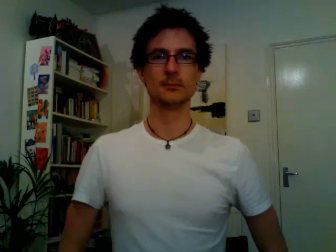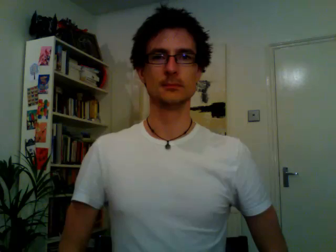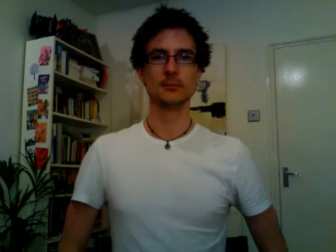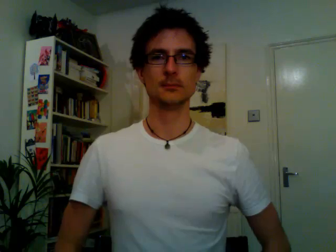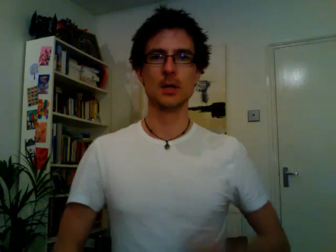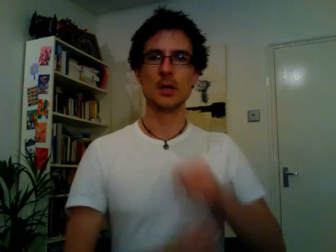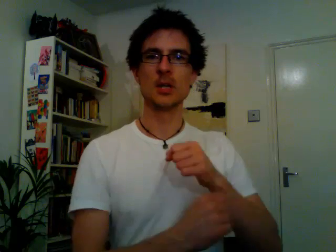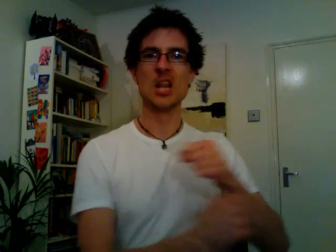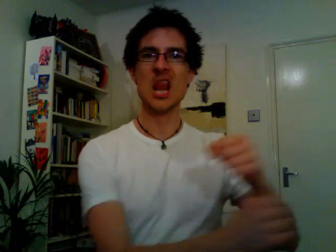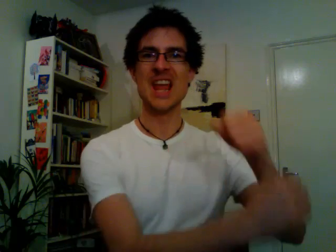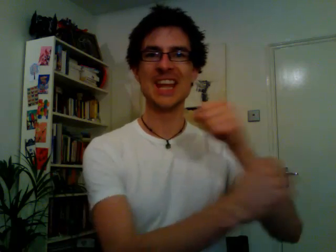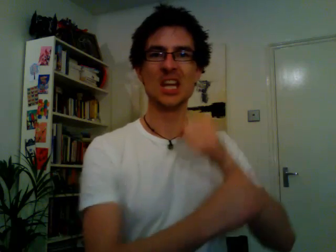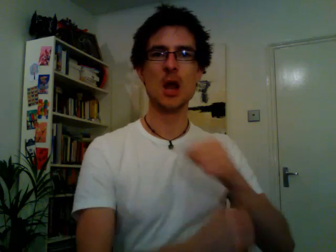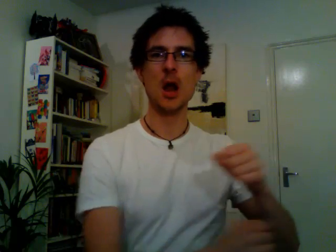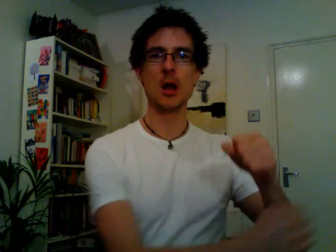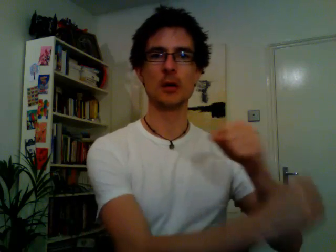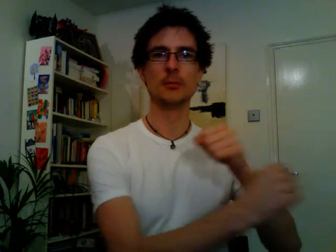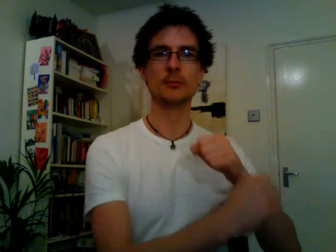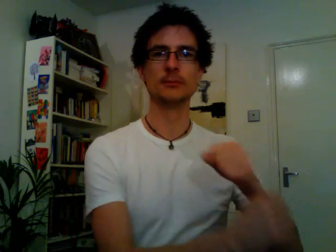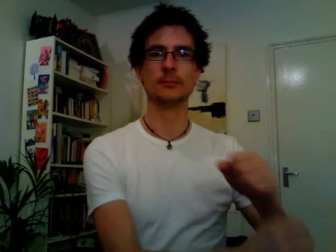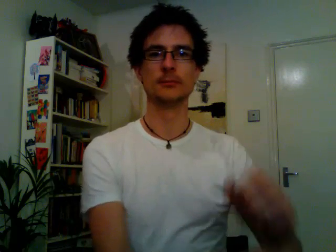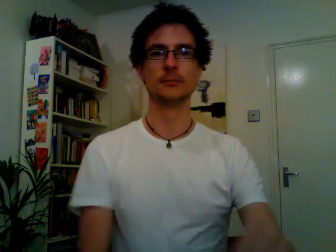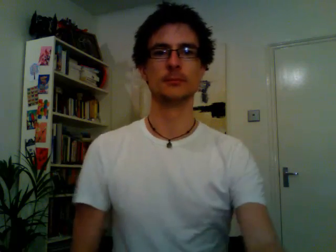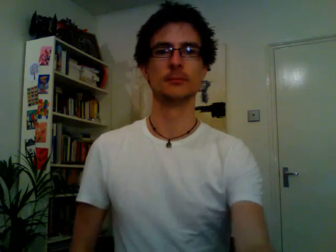cleaner 2